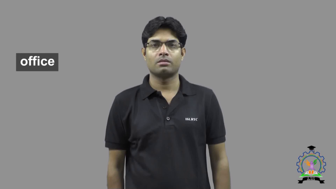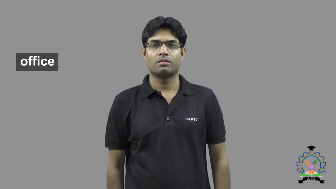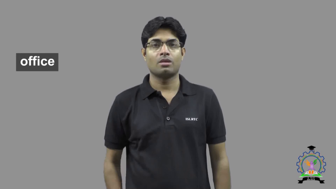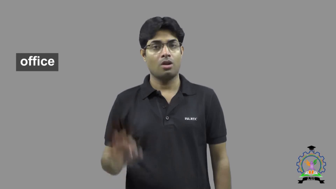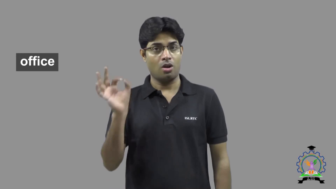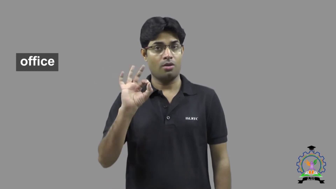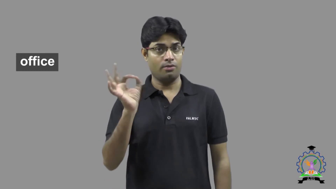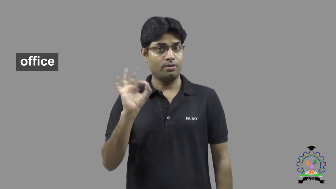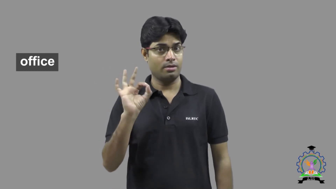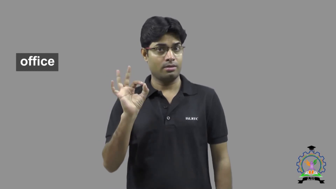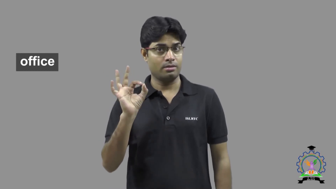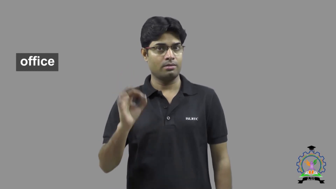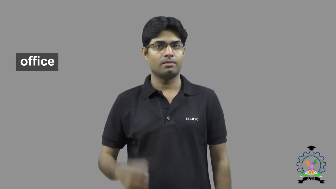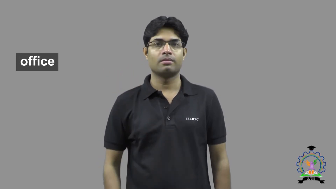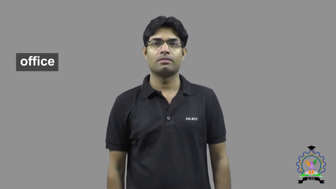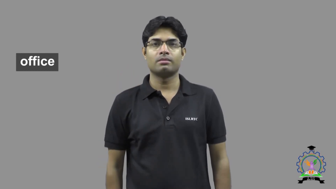office